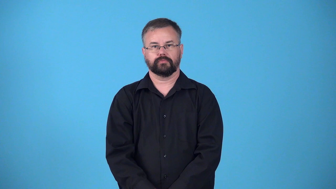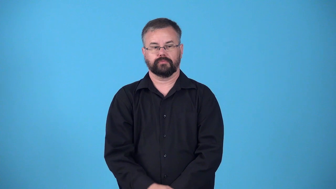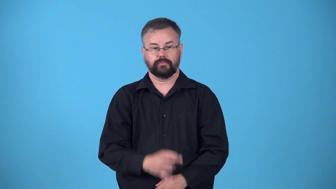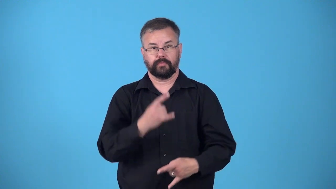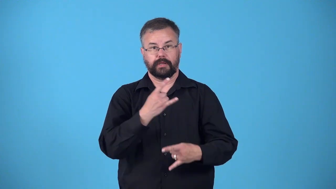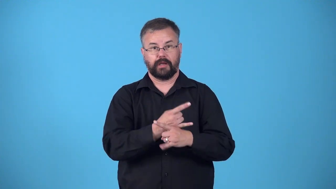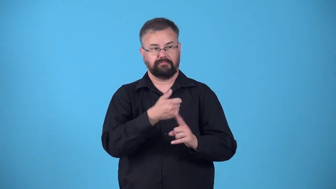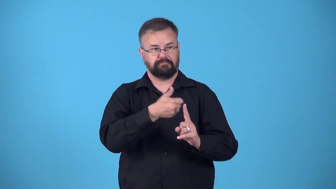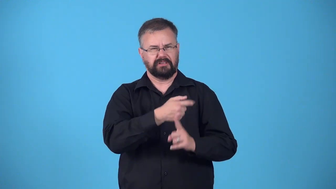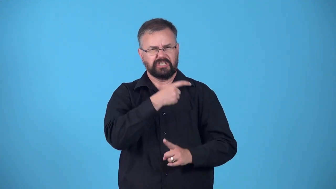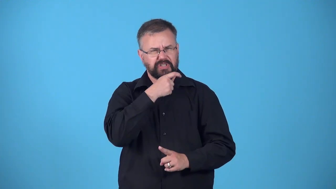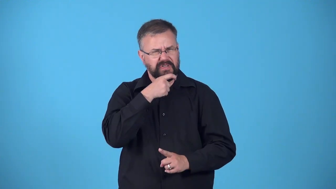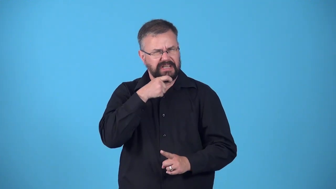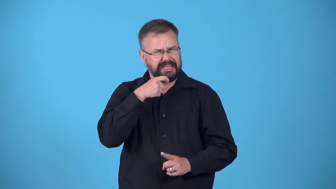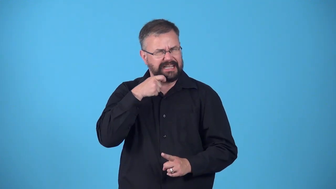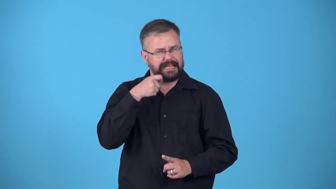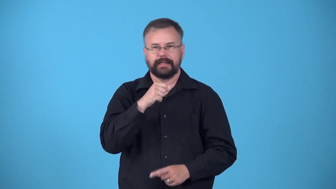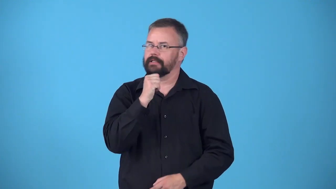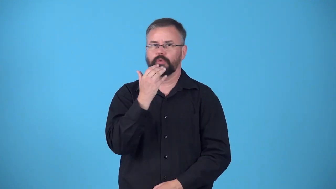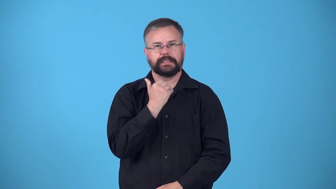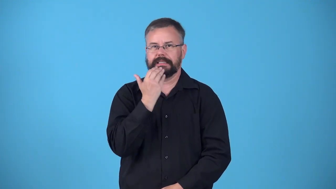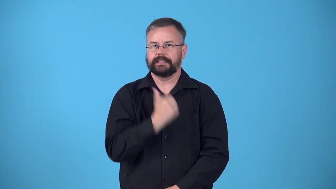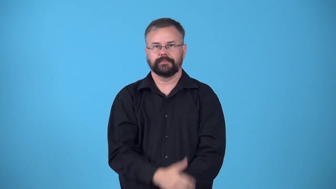dry-drink